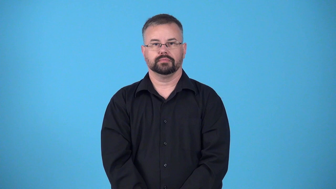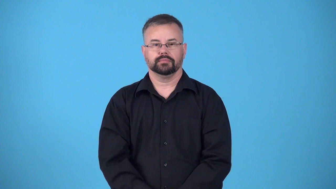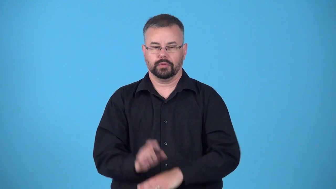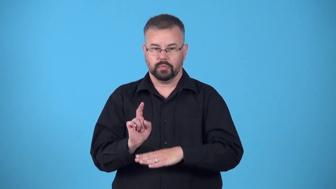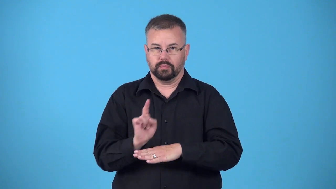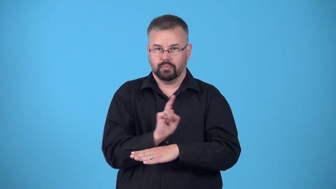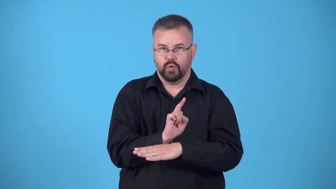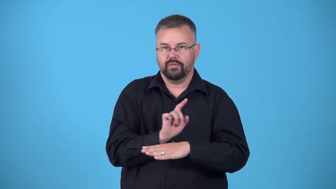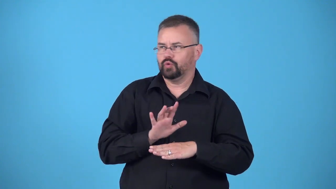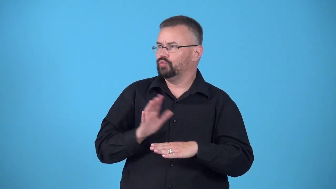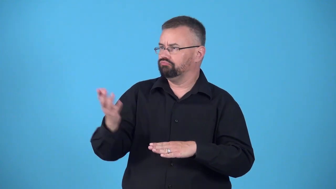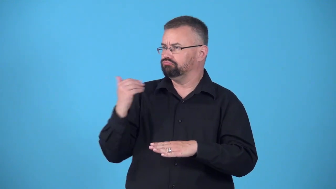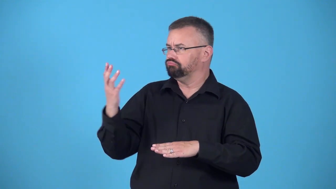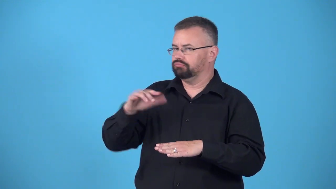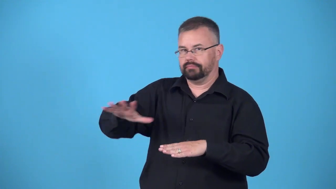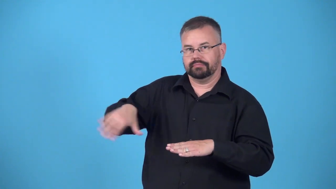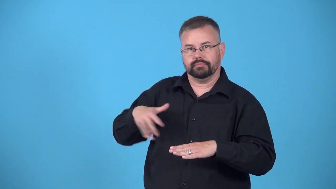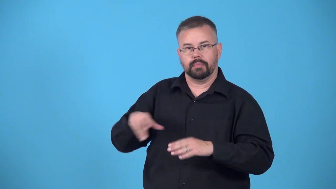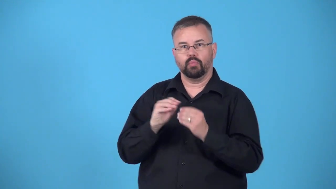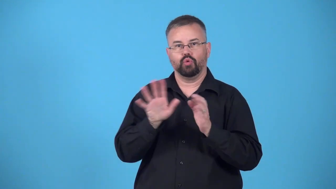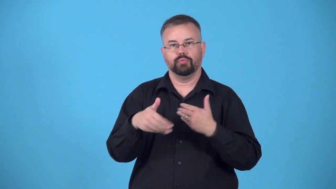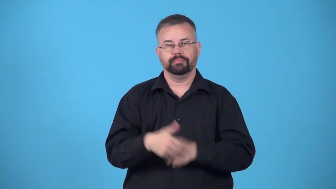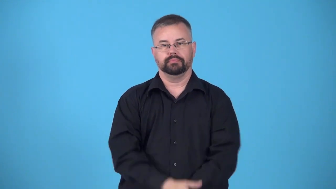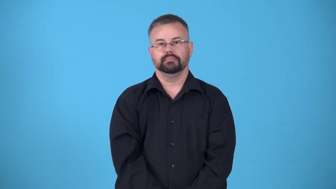scoot about, scoot over, slide around, slide over